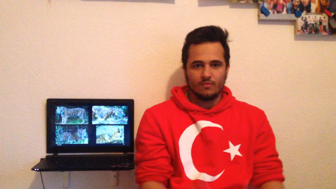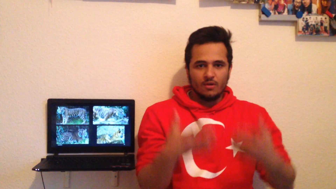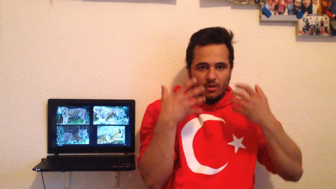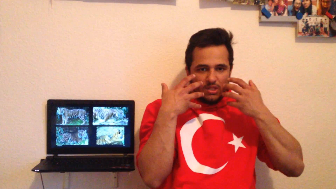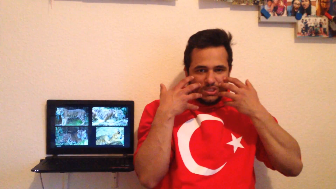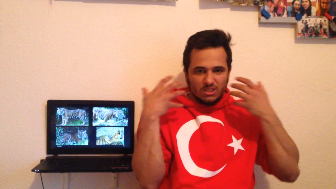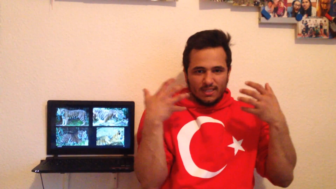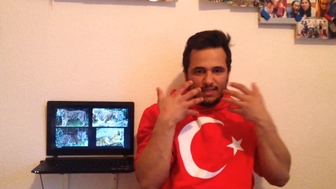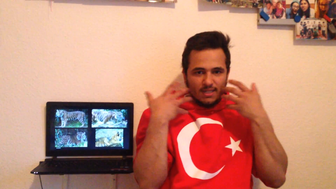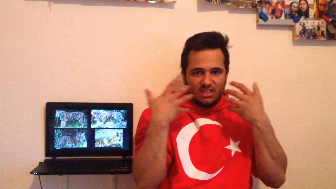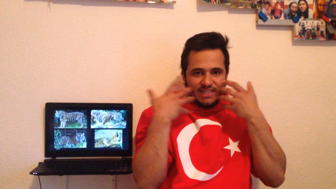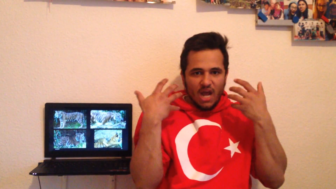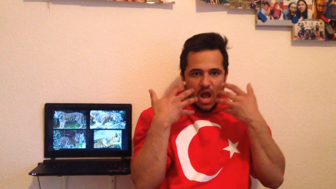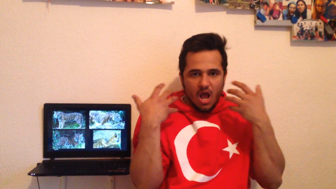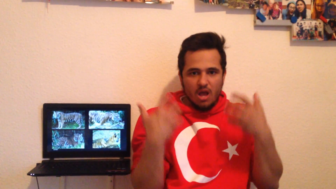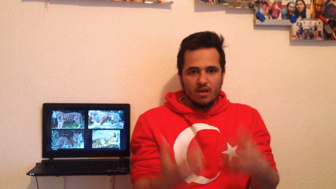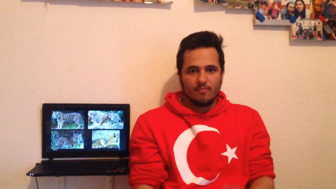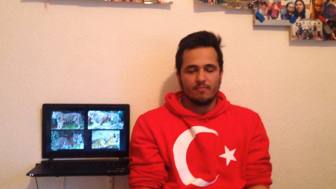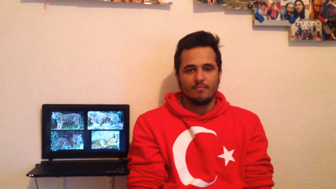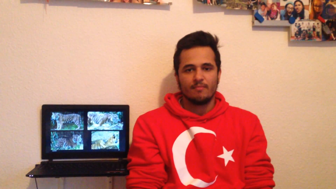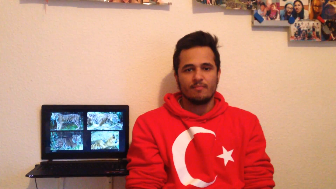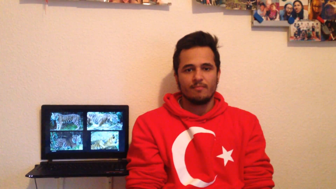tiger